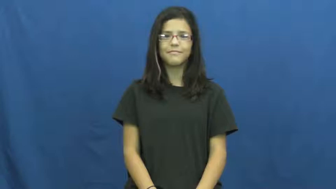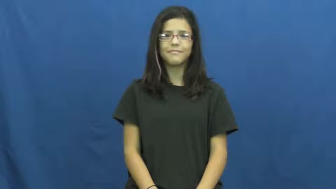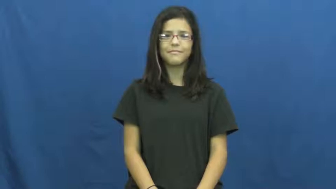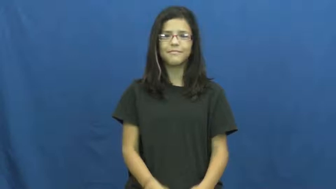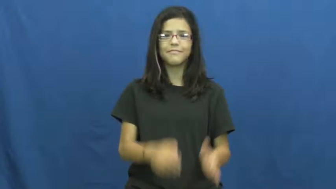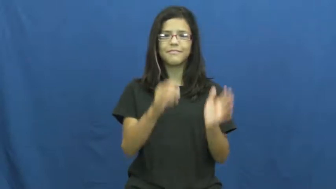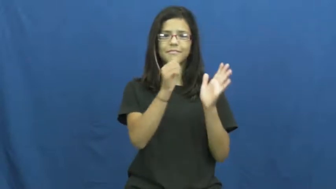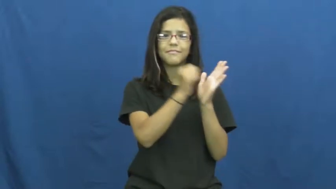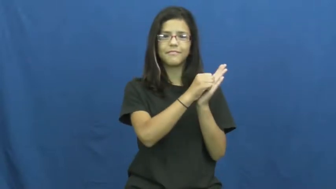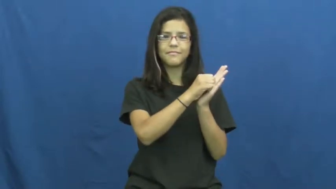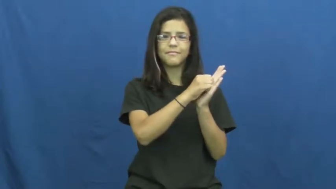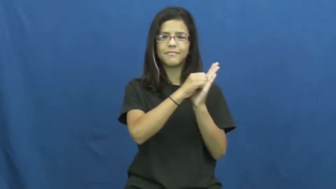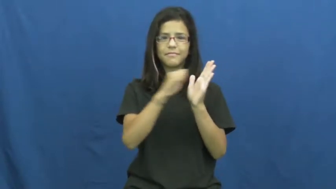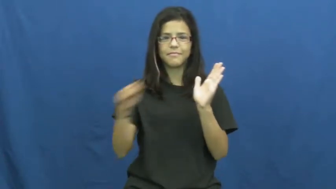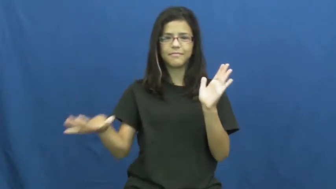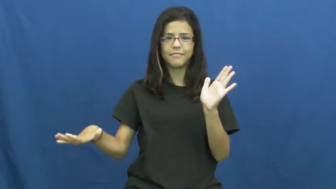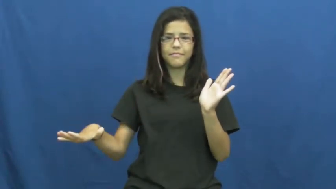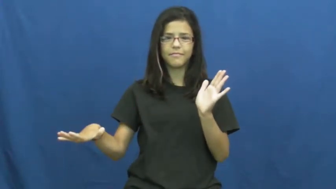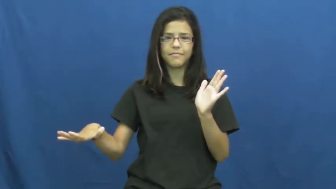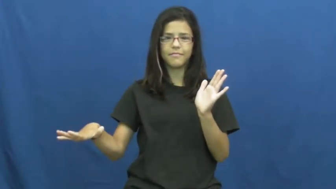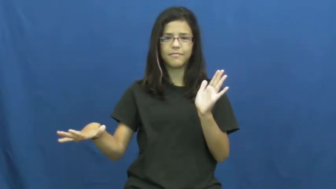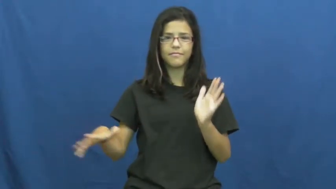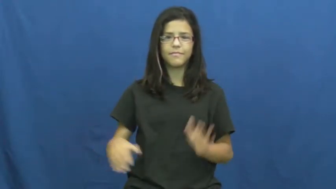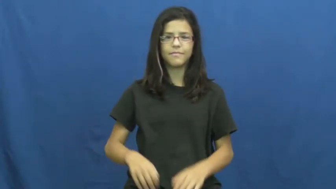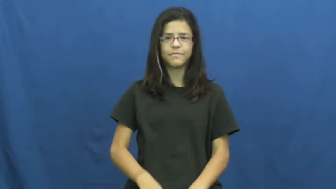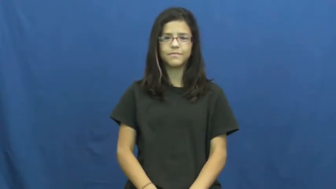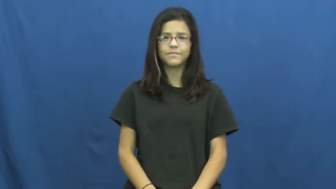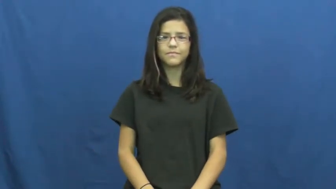obviate